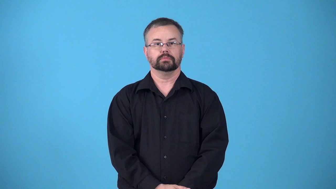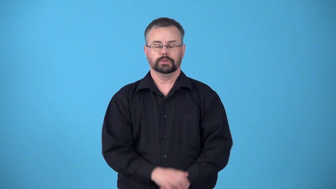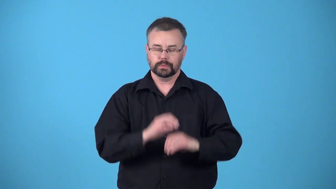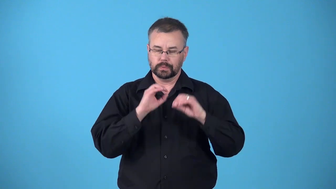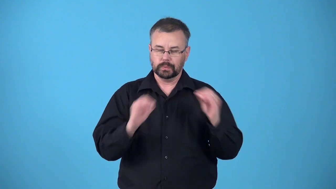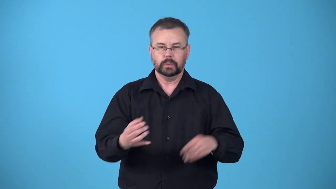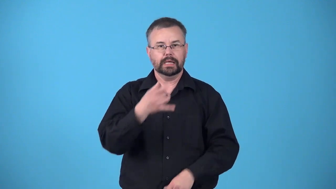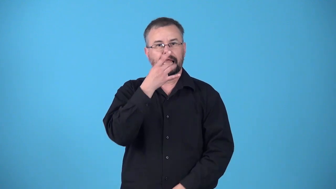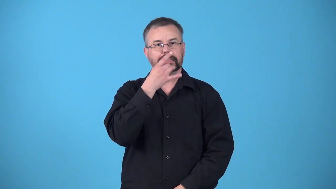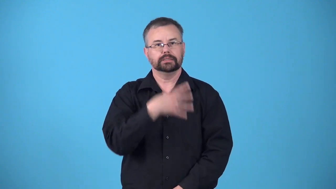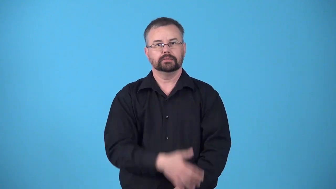lightless